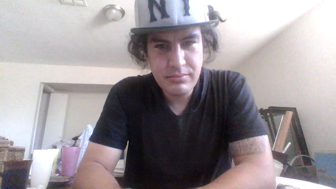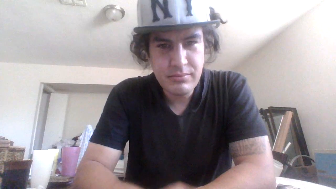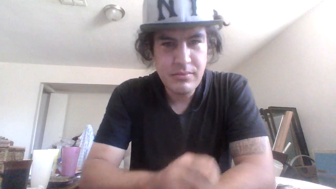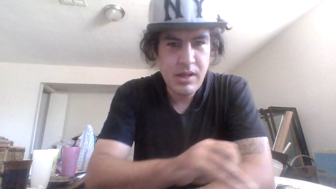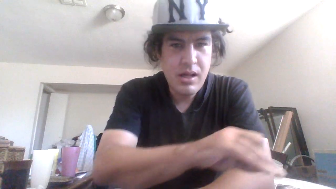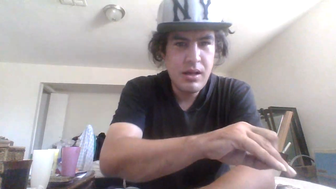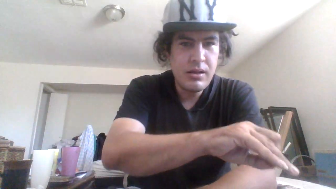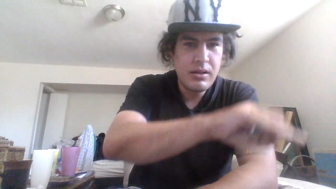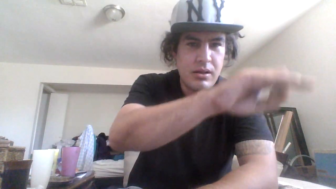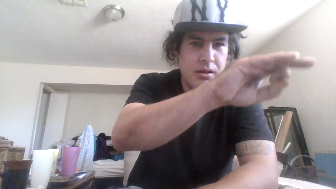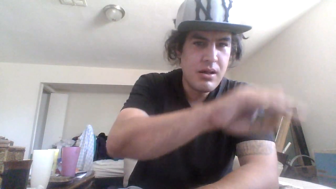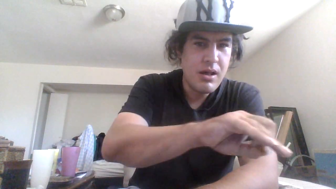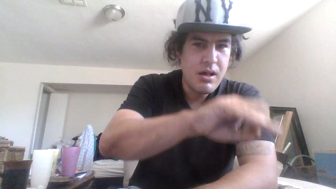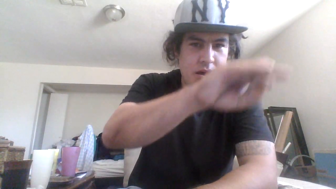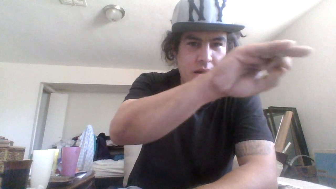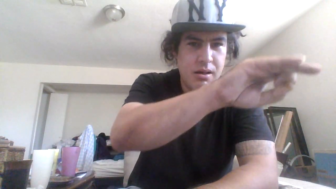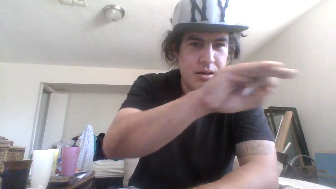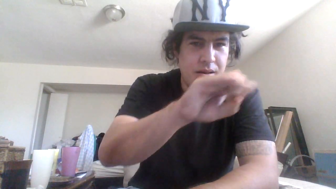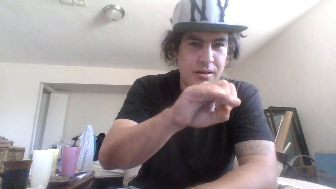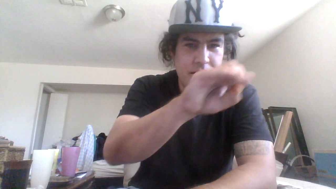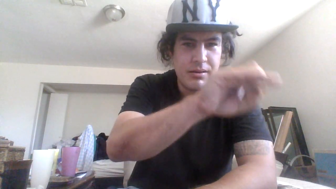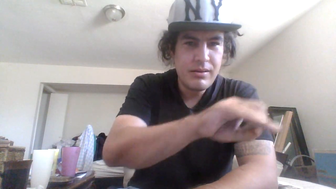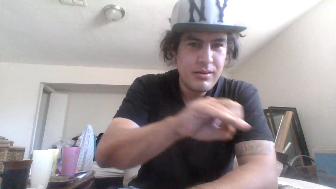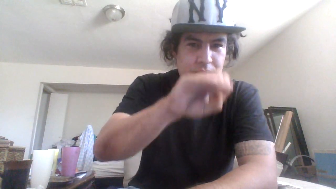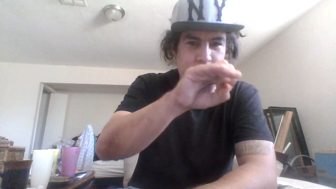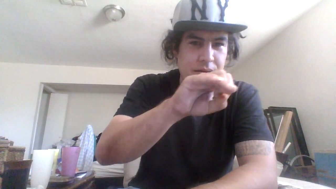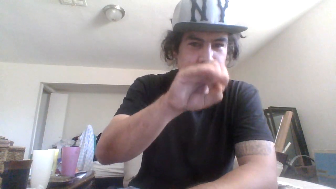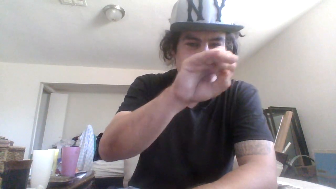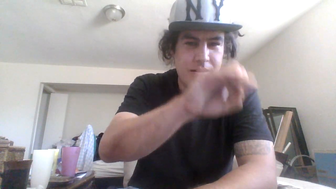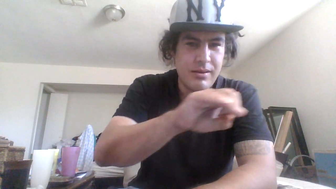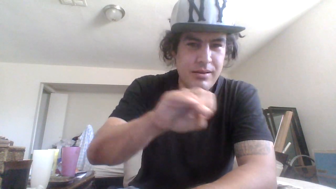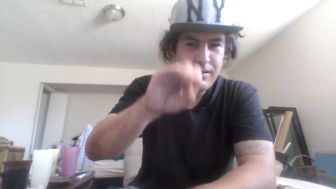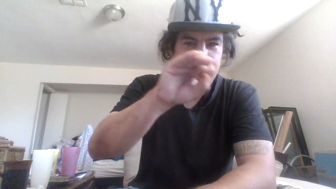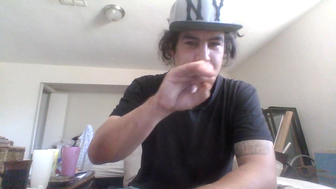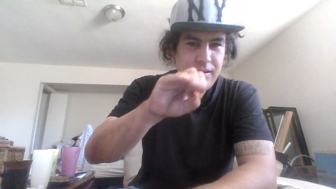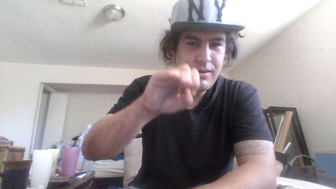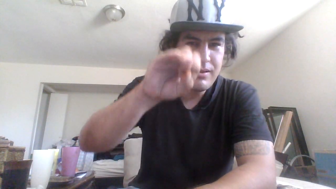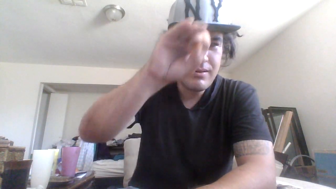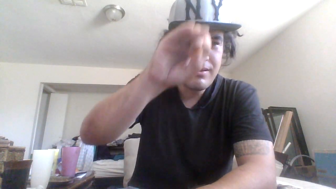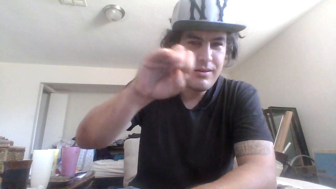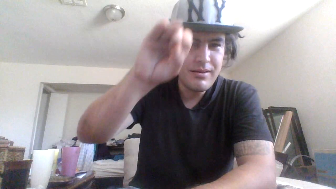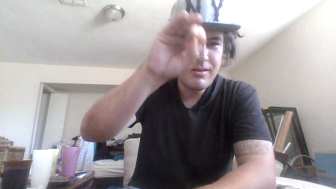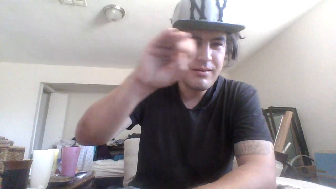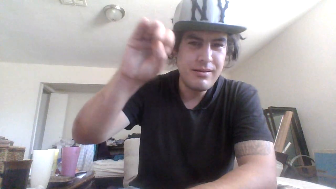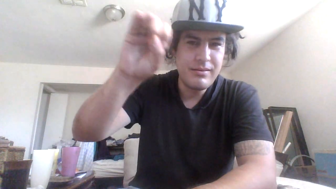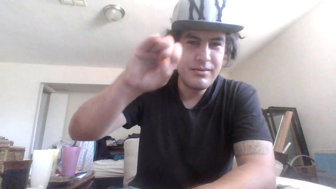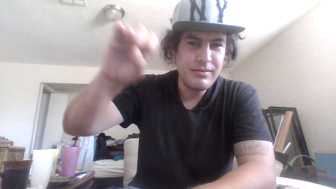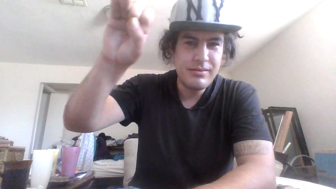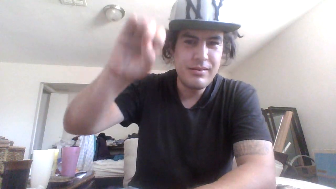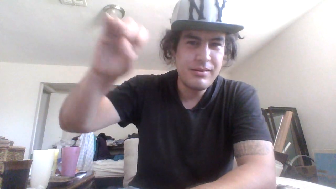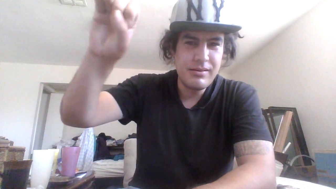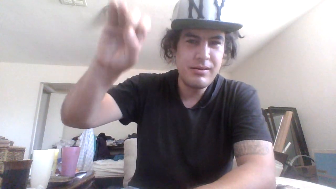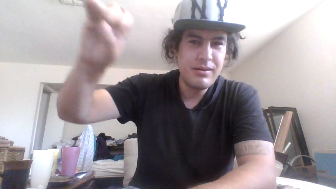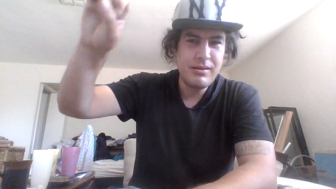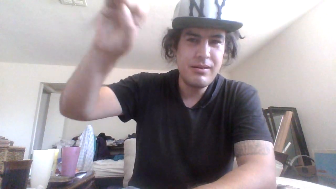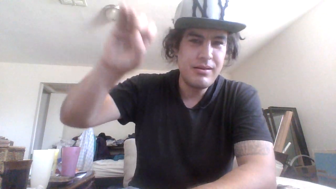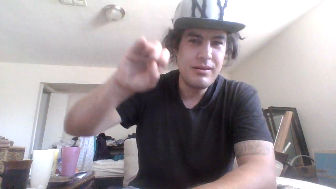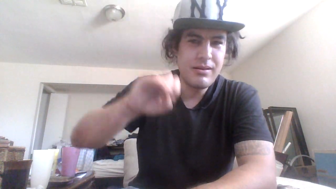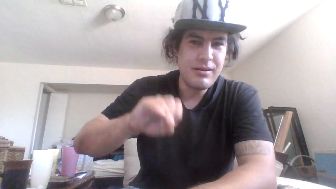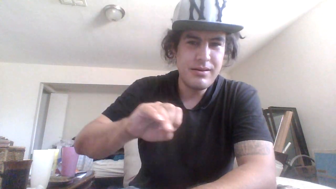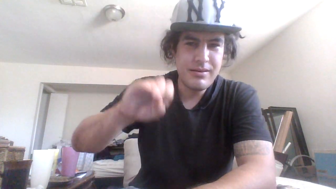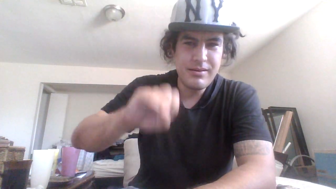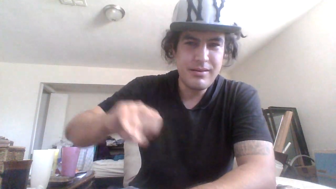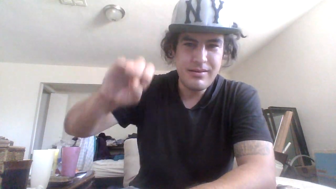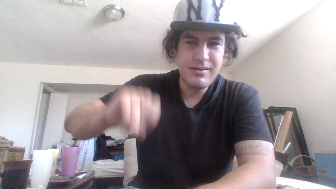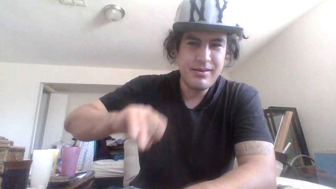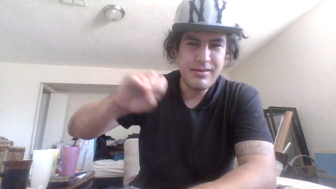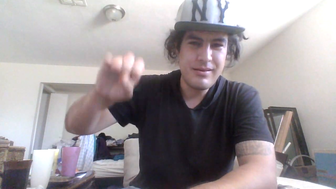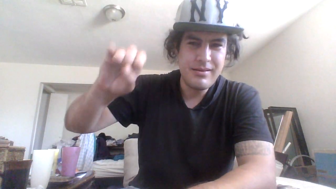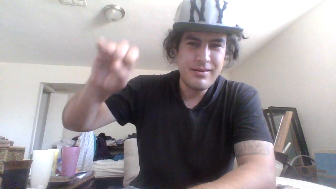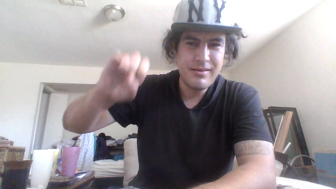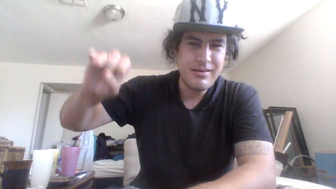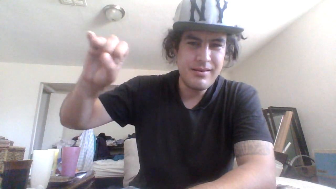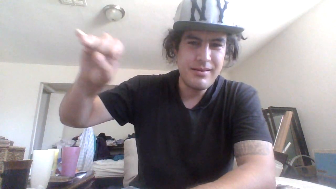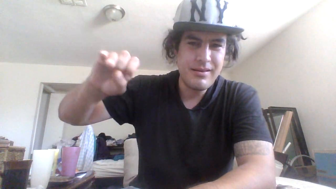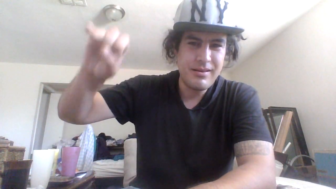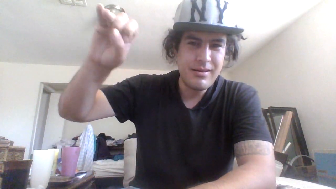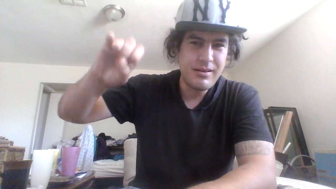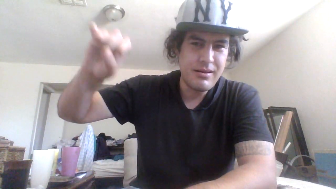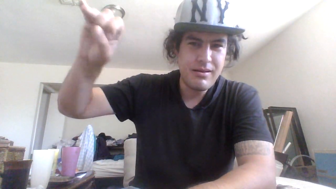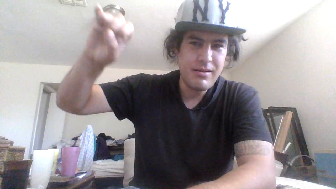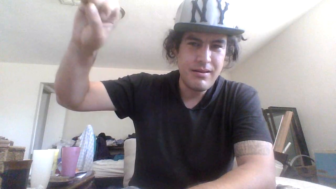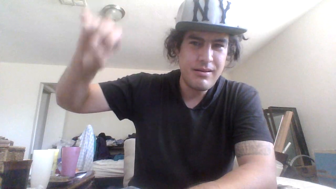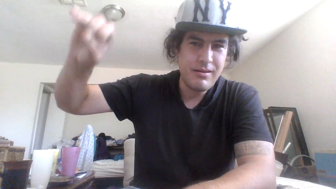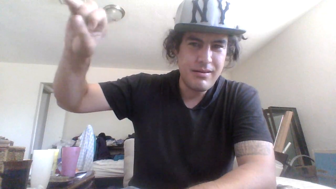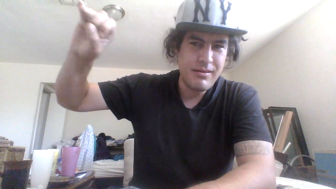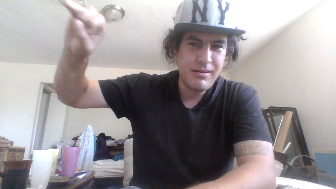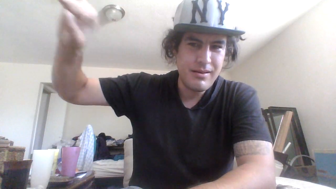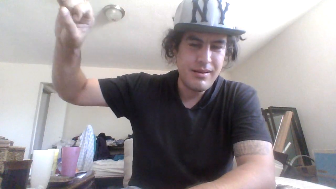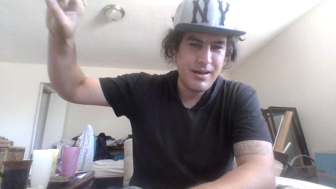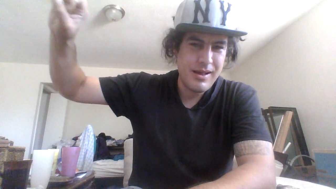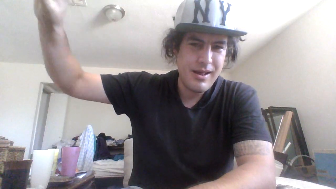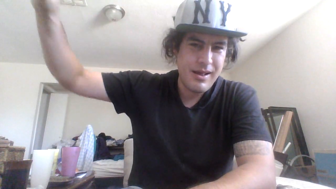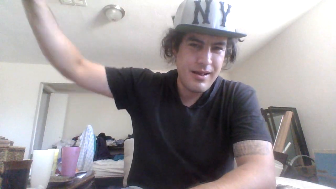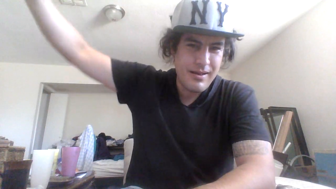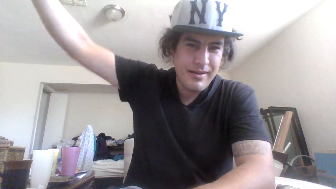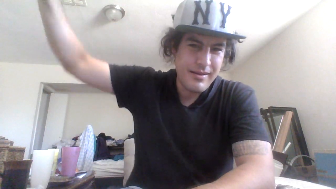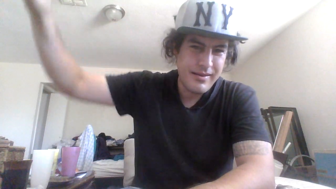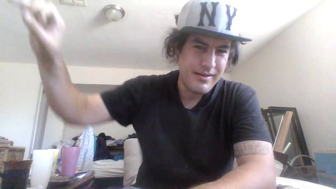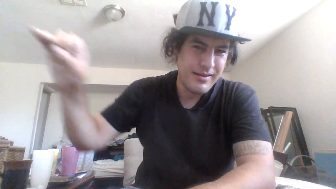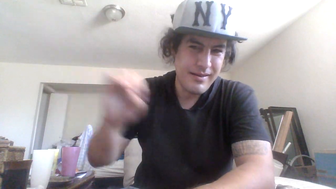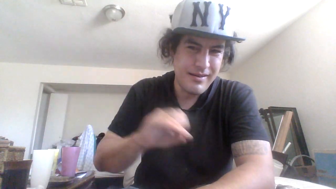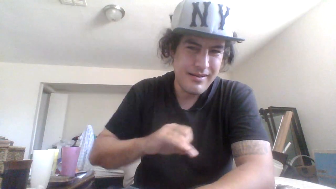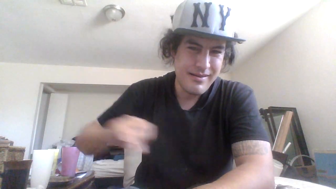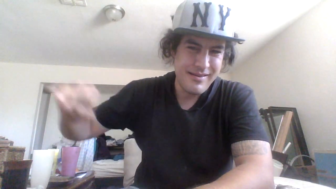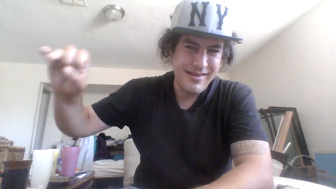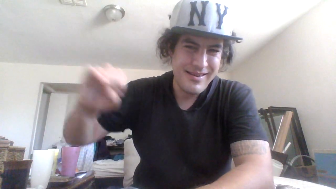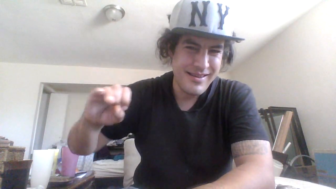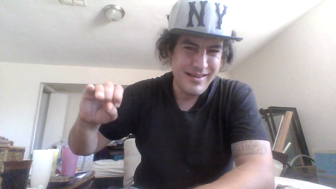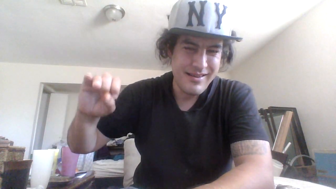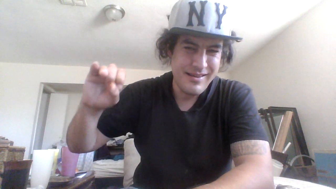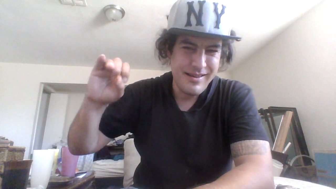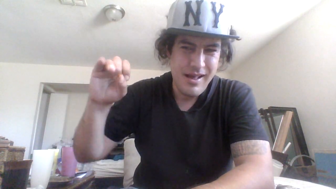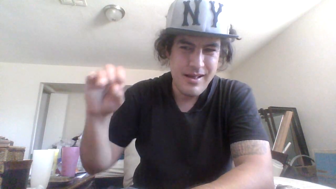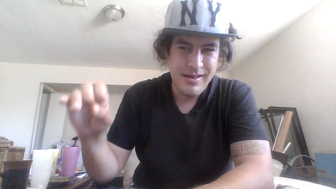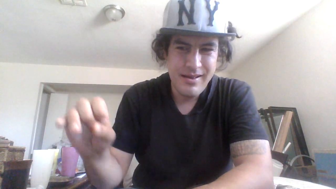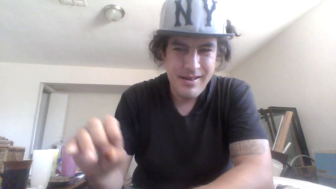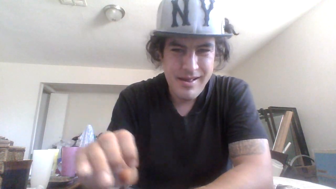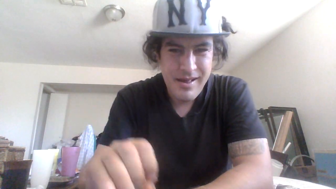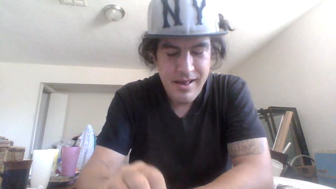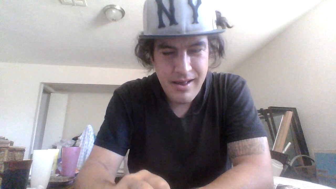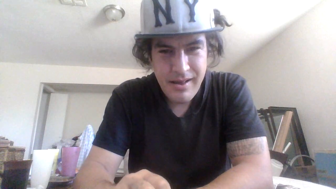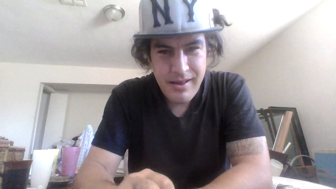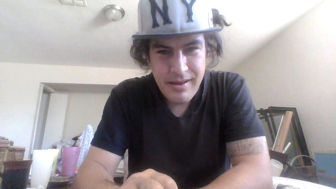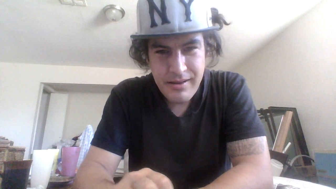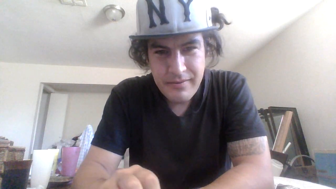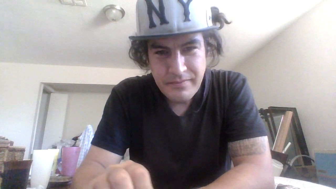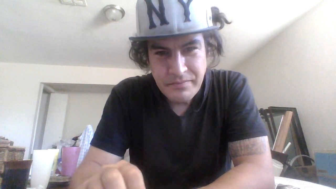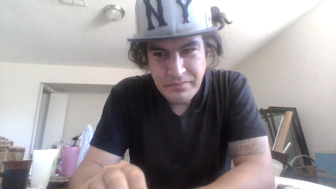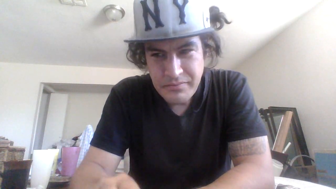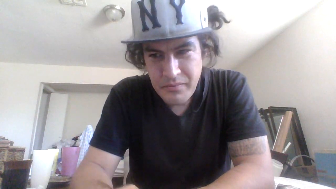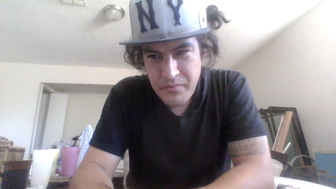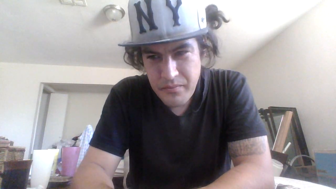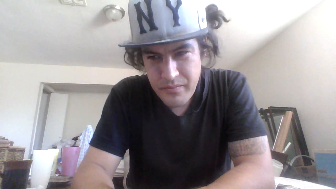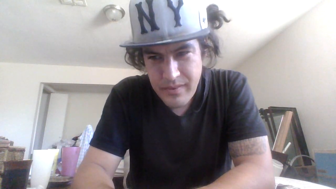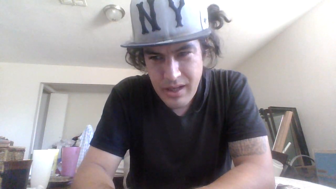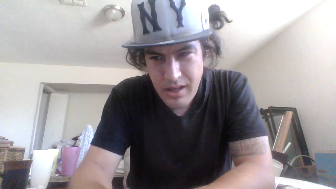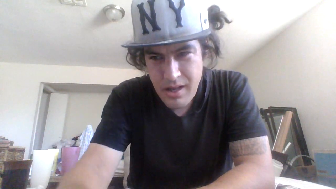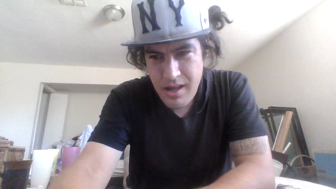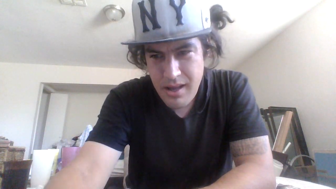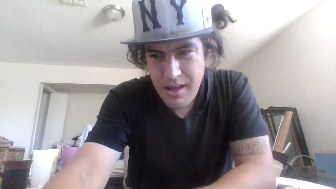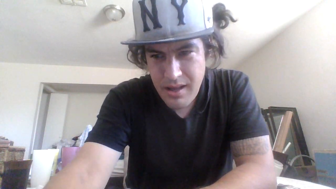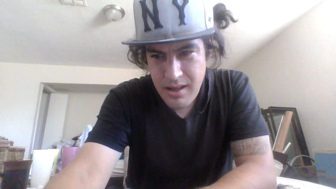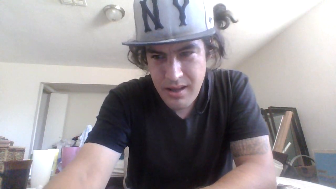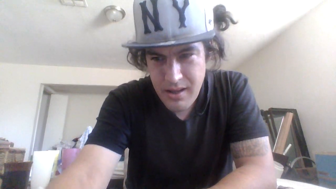JESUS